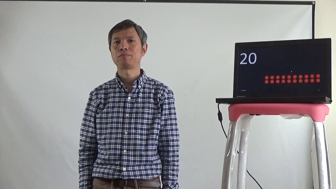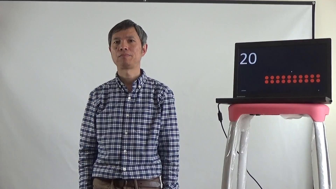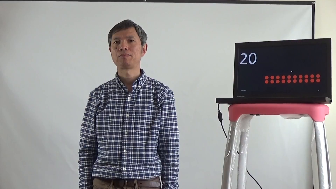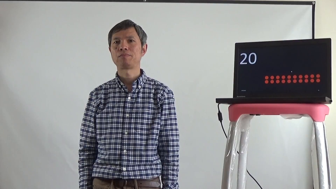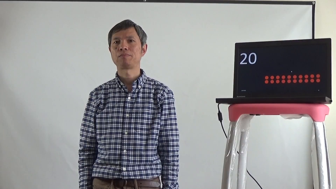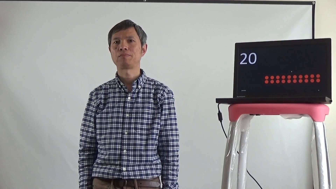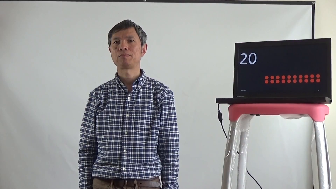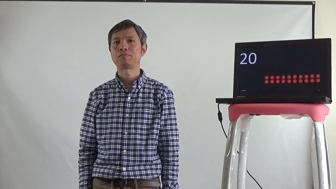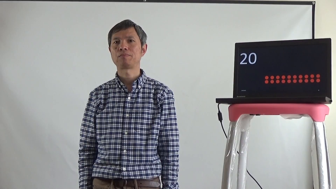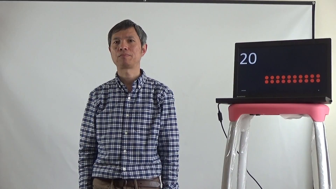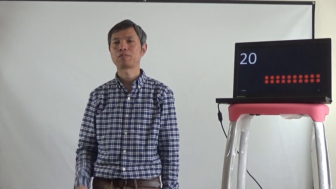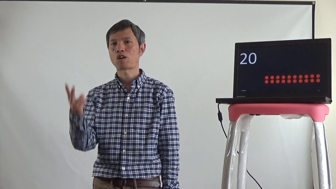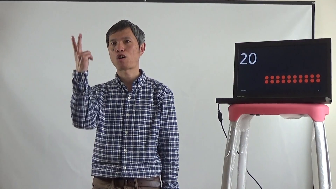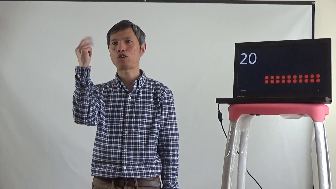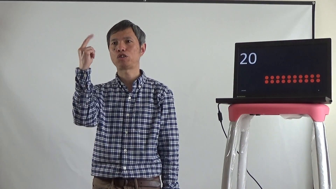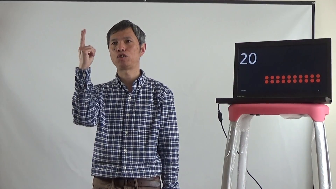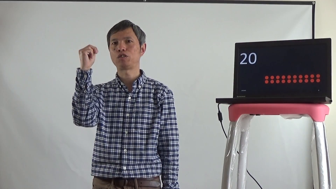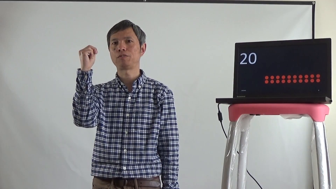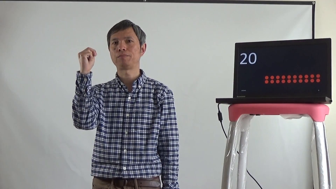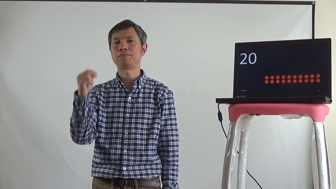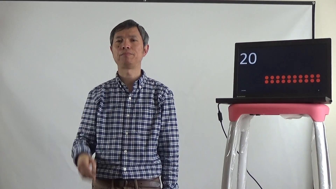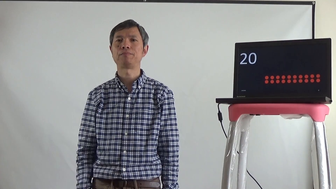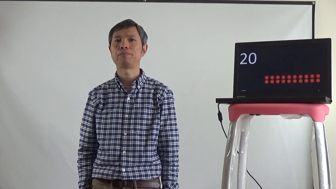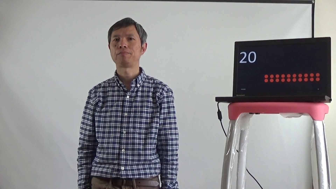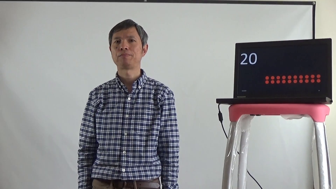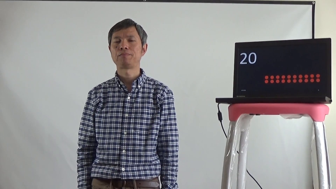number20